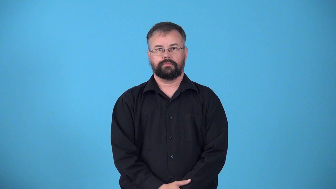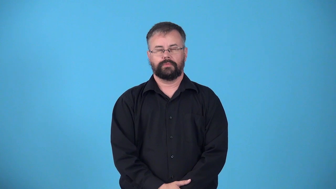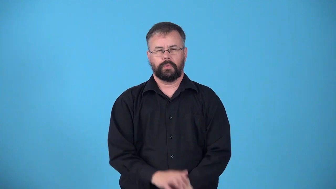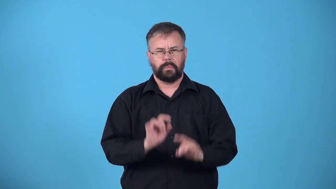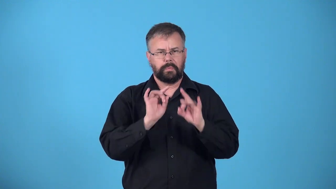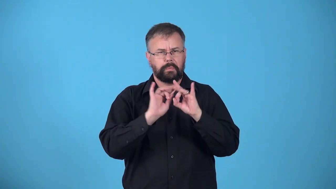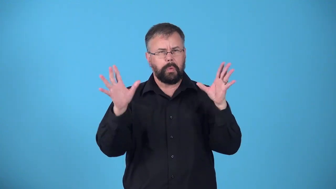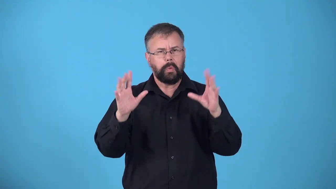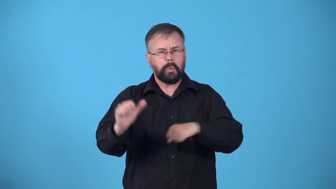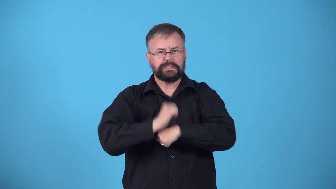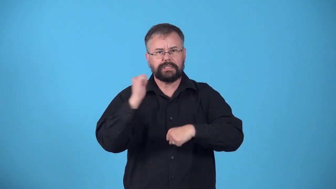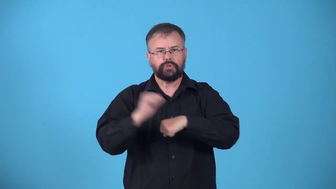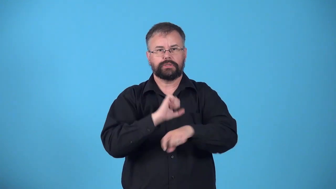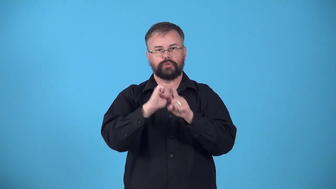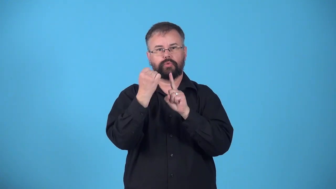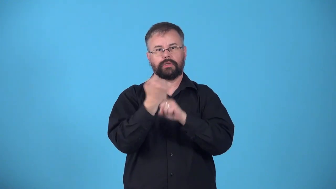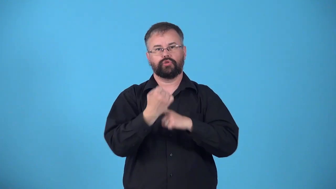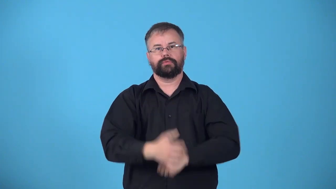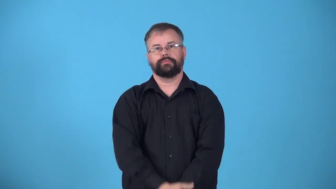hornets nest